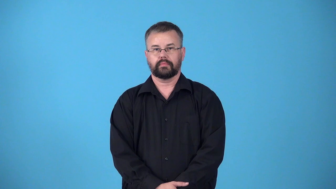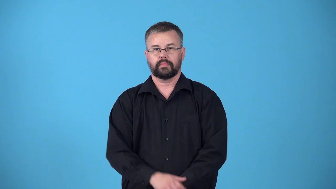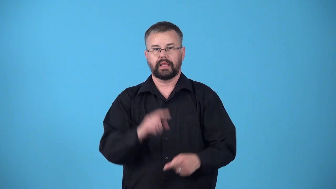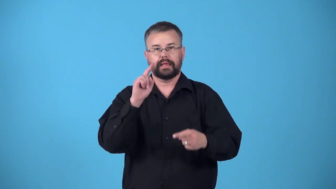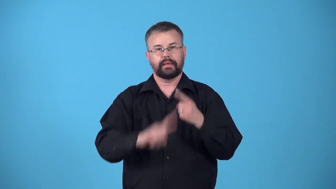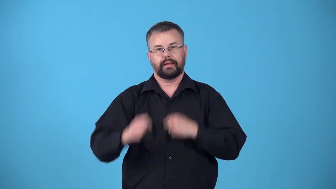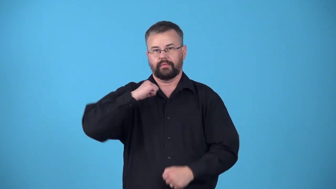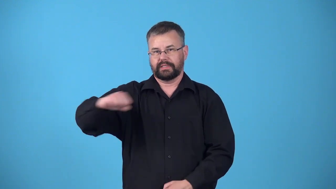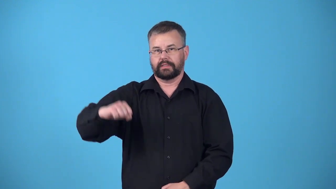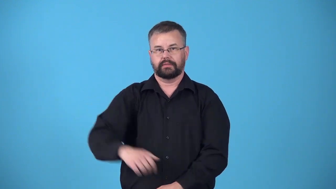resistless